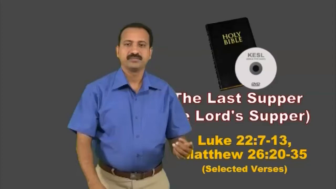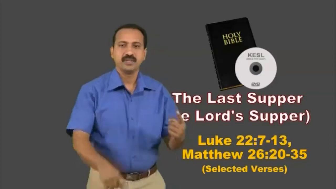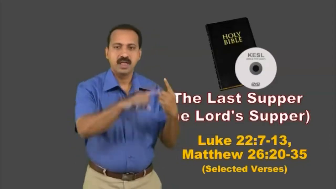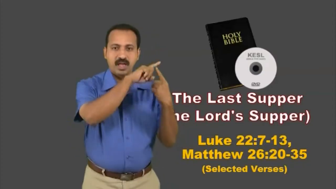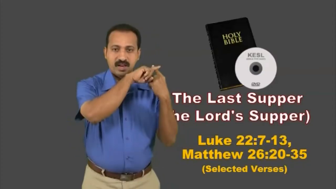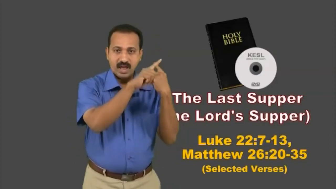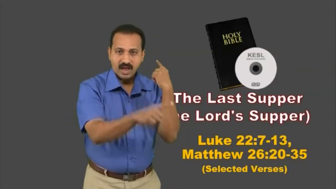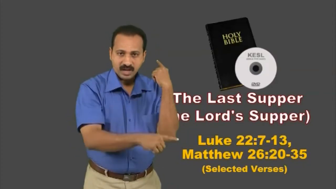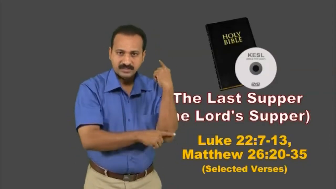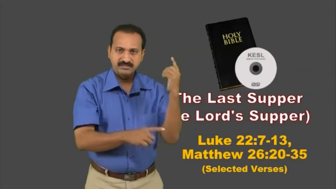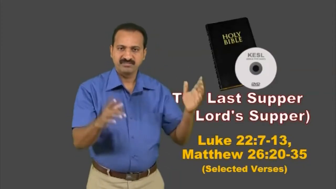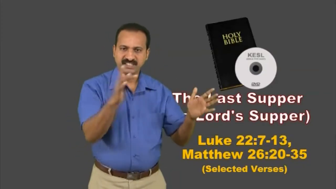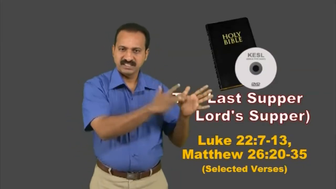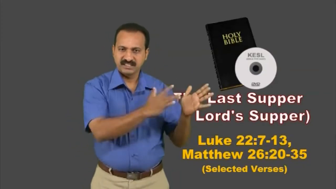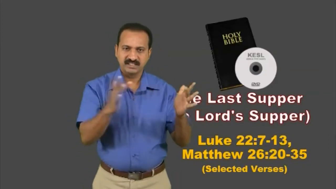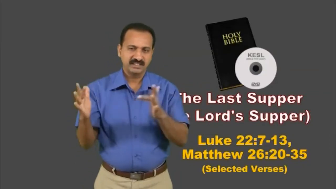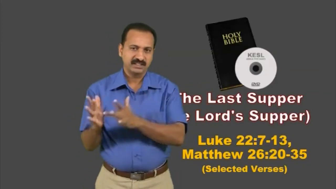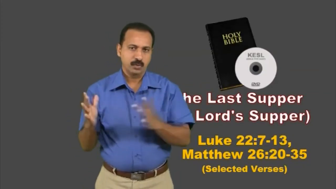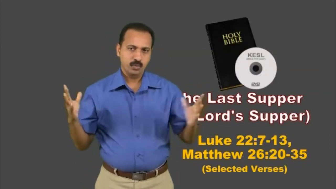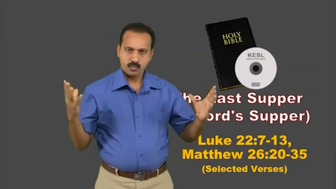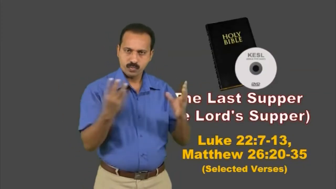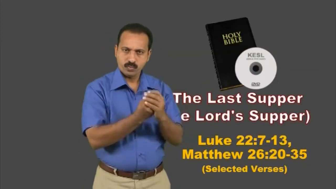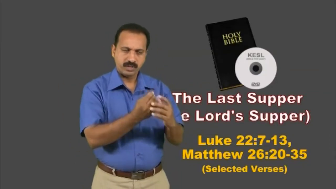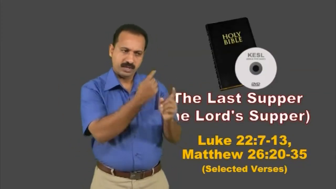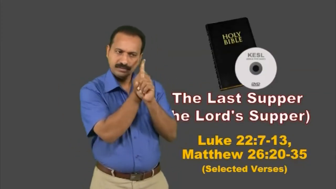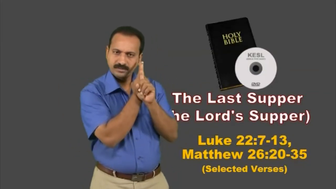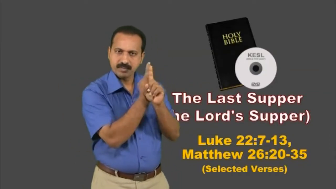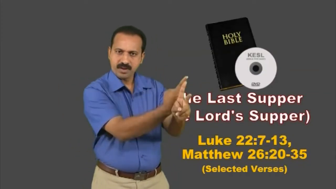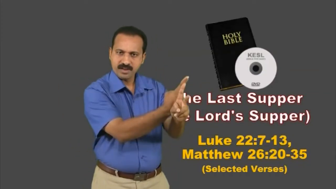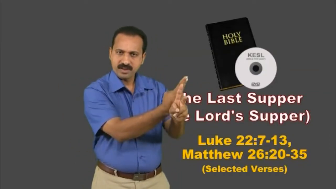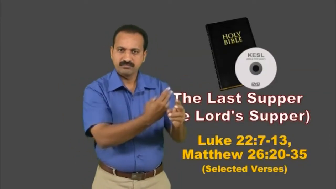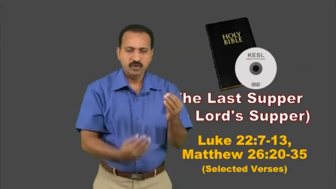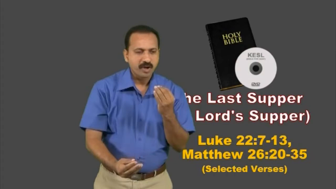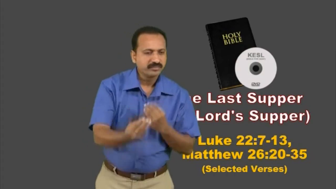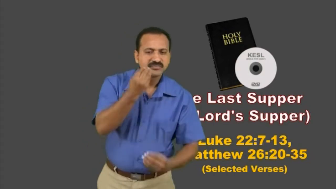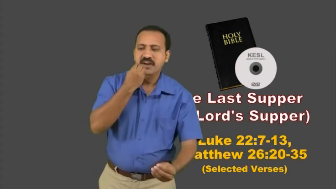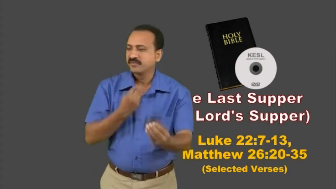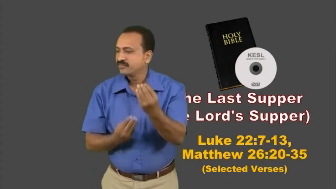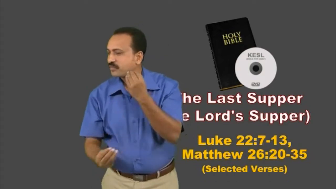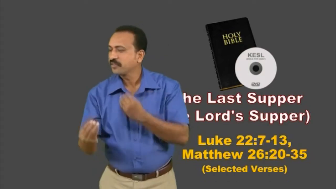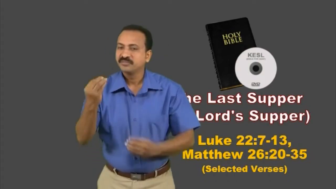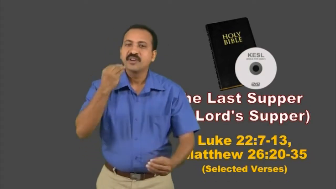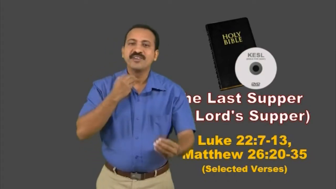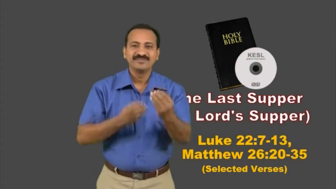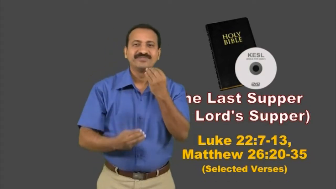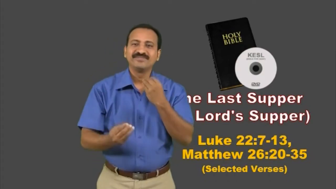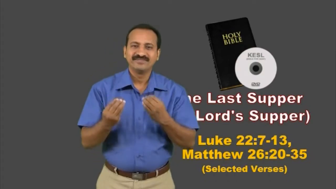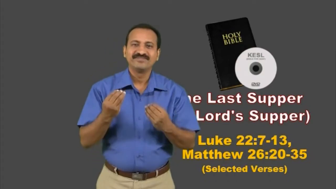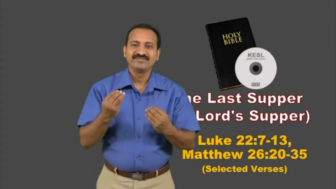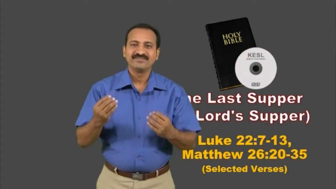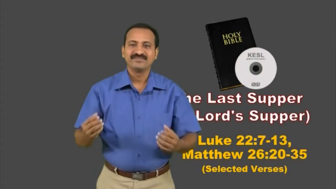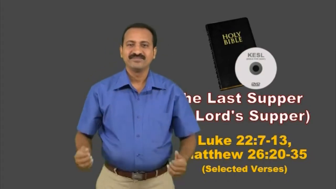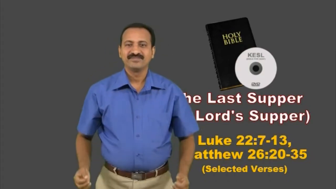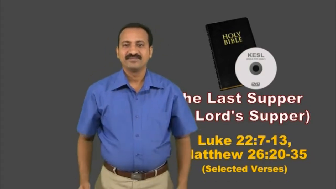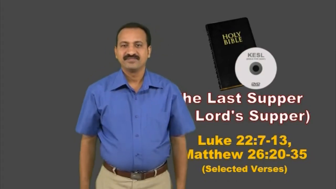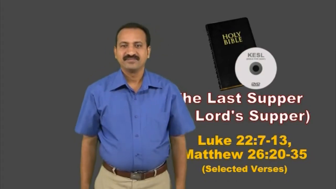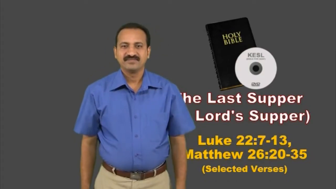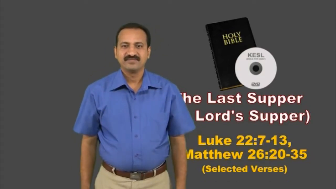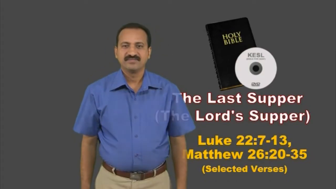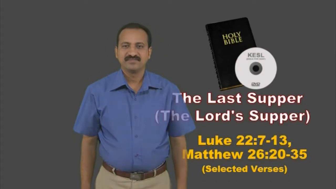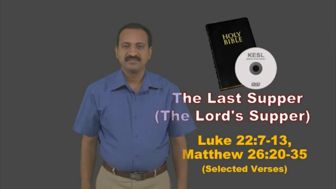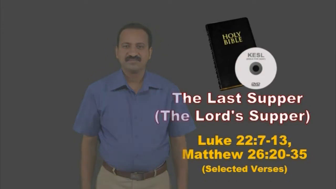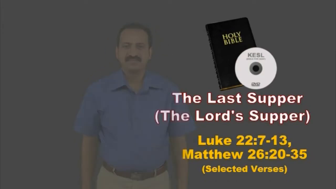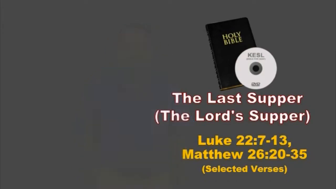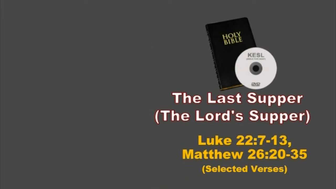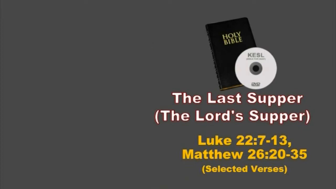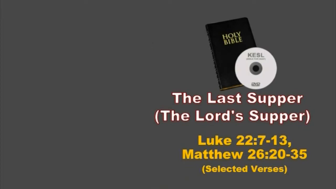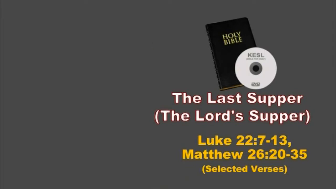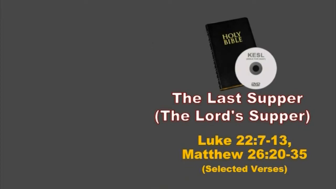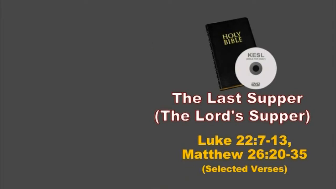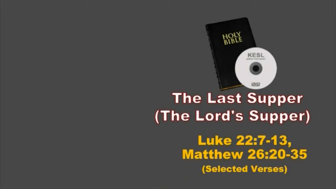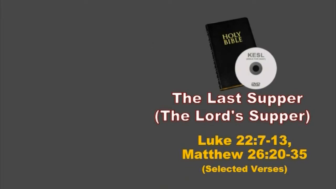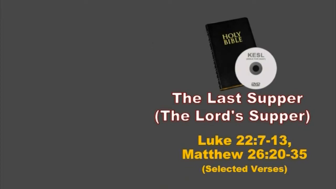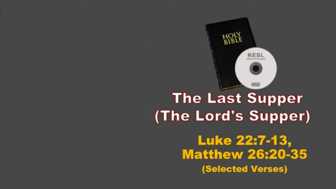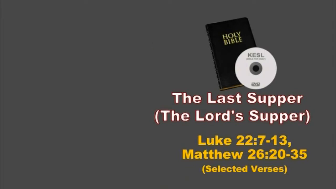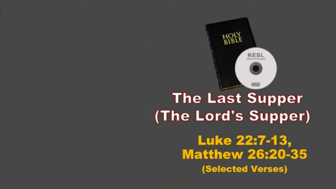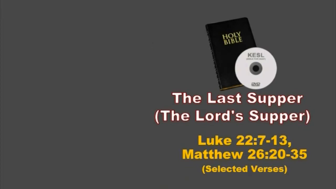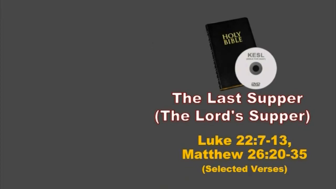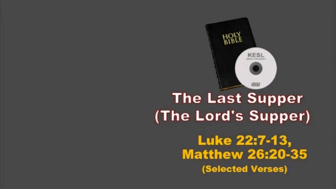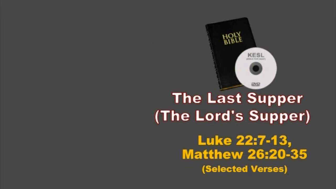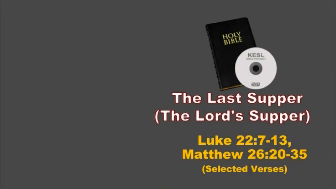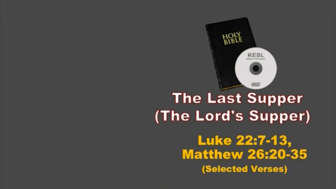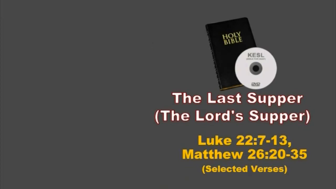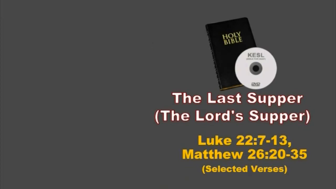The Last Supper (The Lord's Supper)